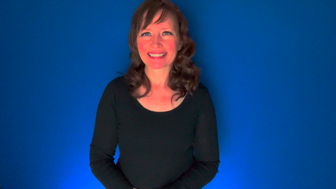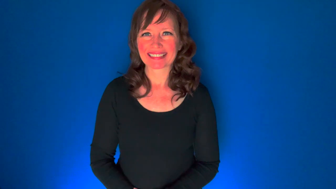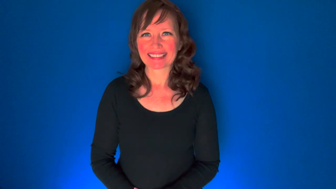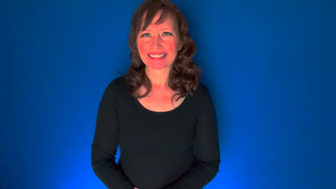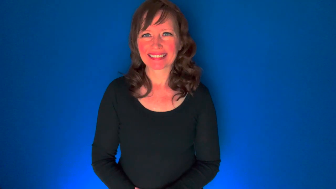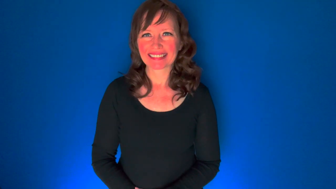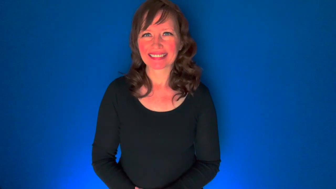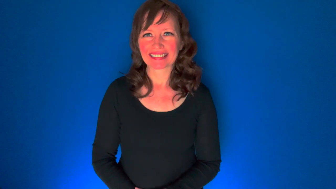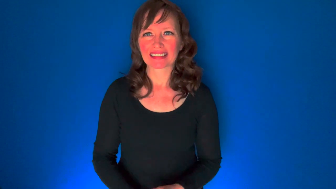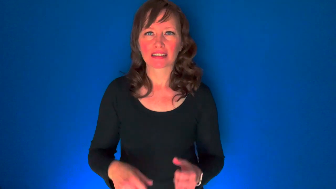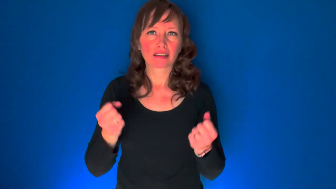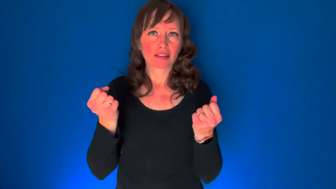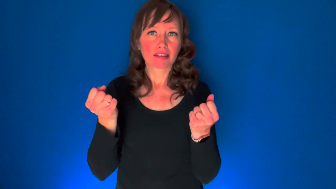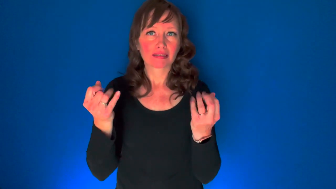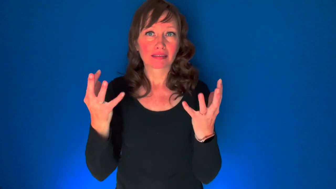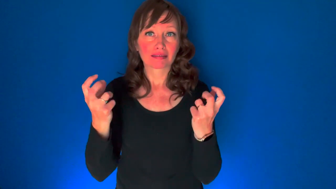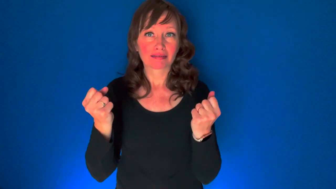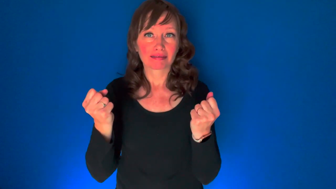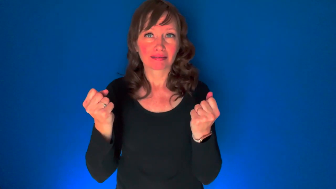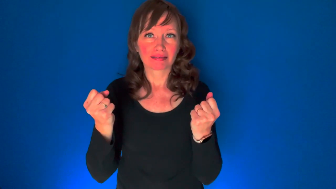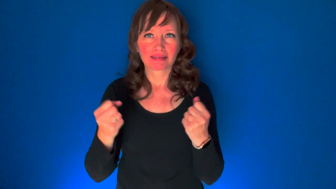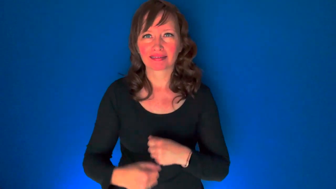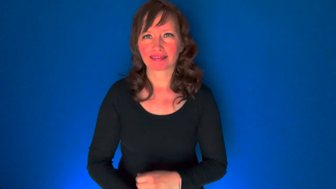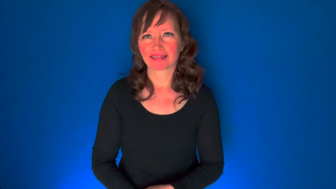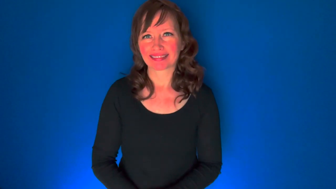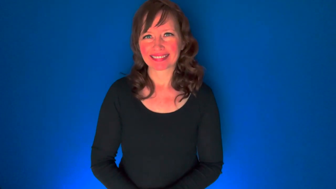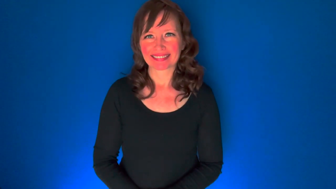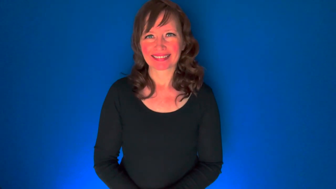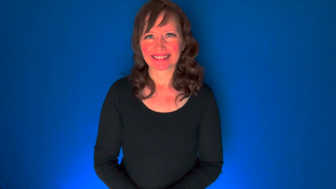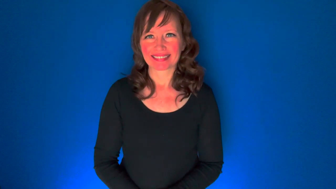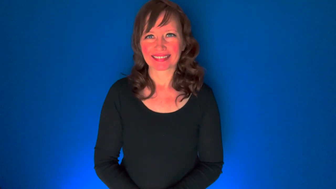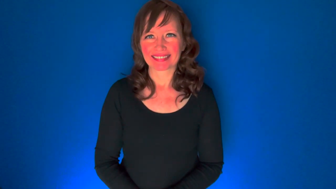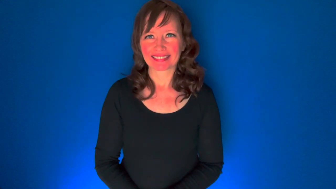sign